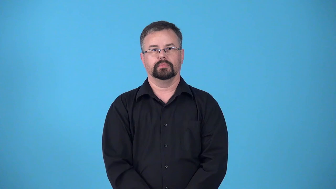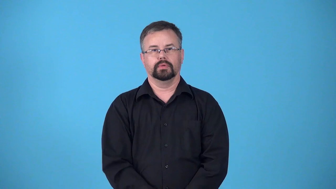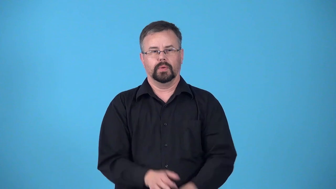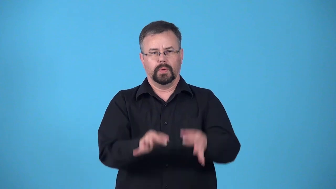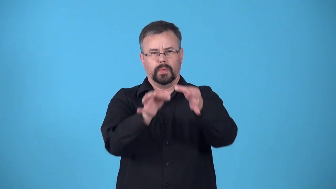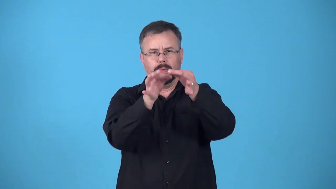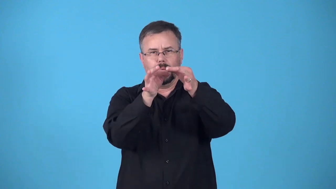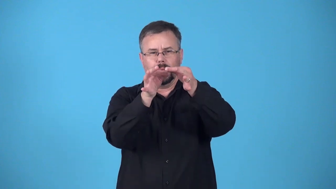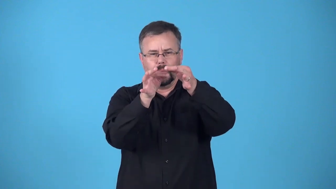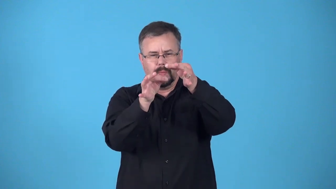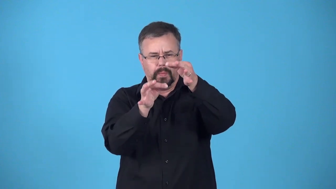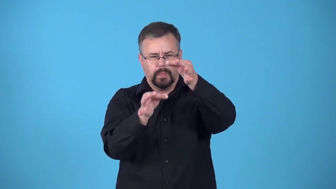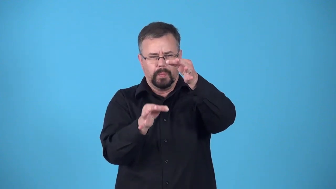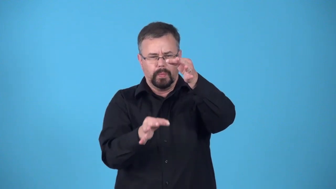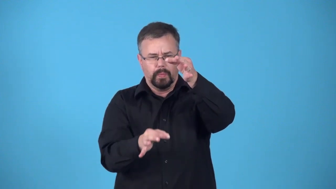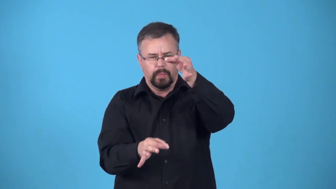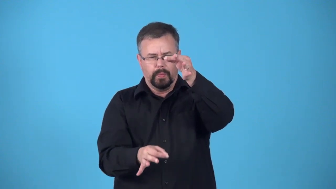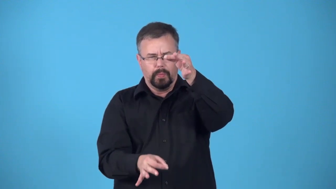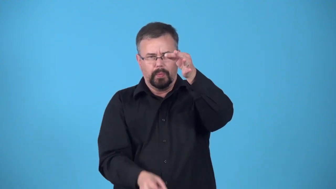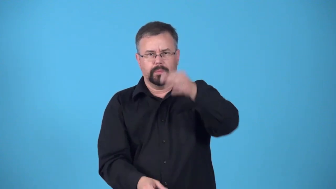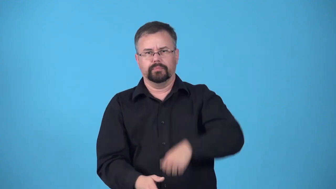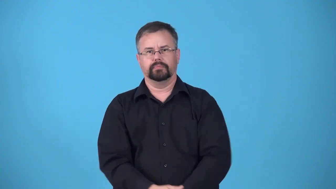capillary